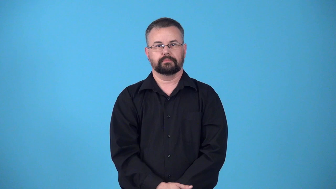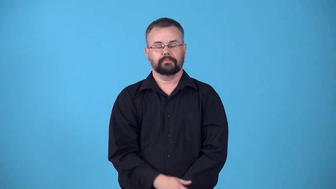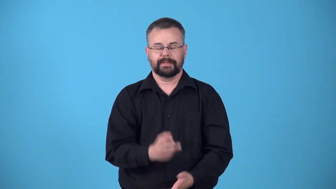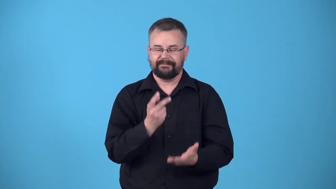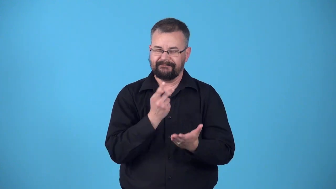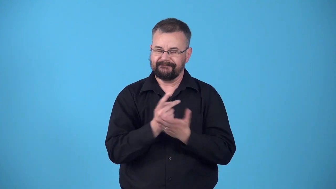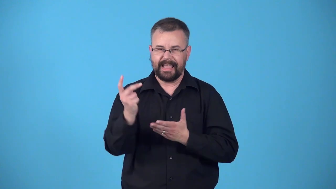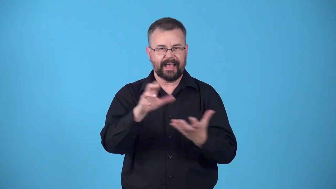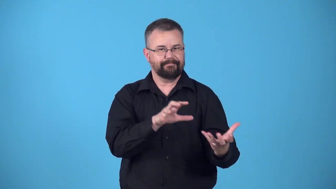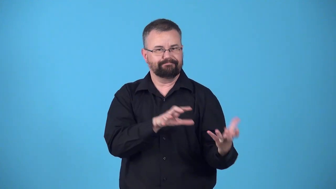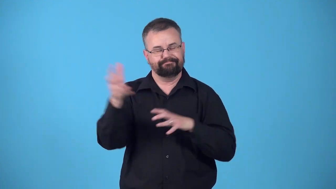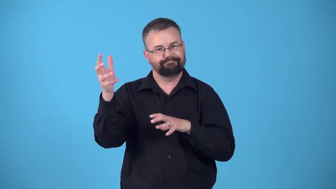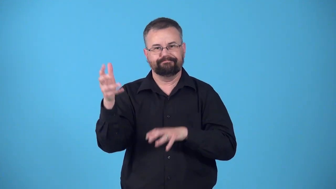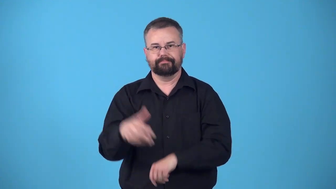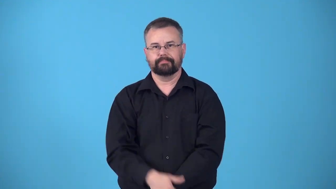down the tubes